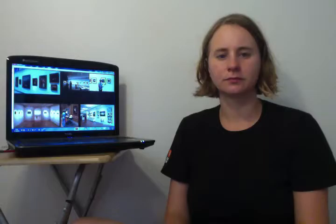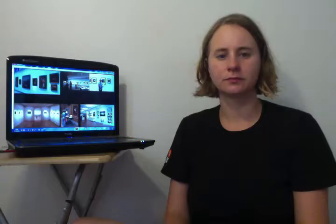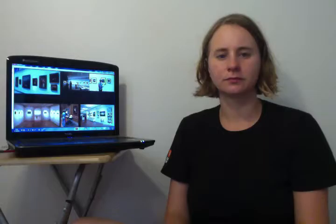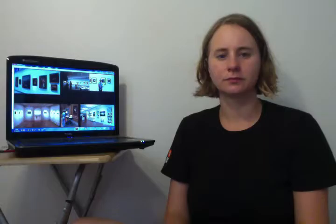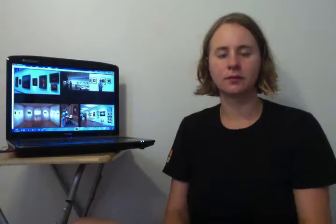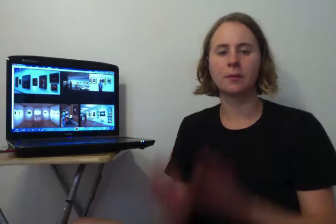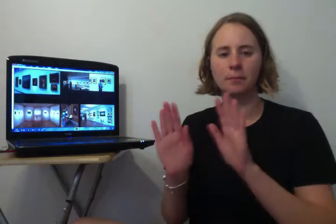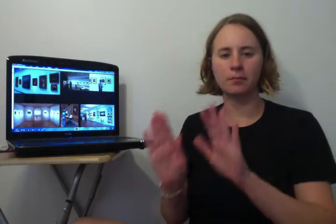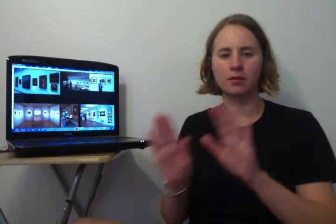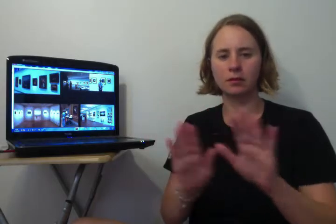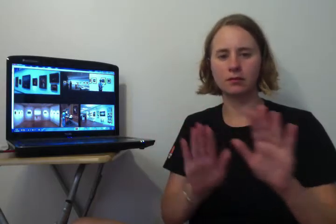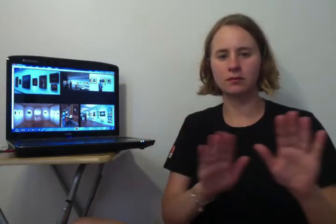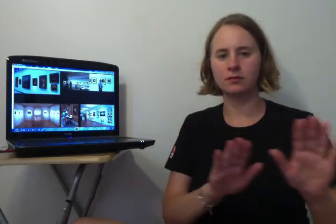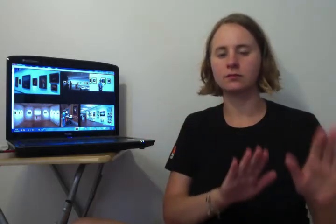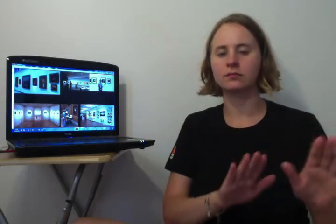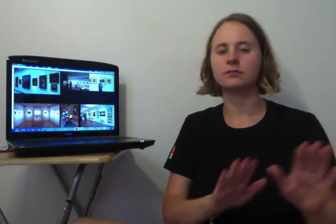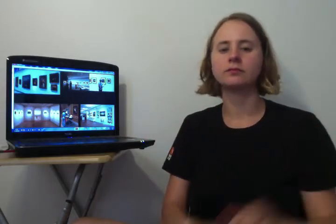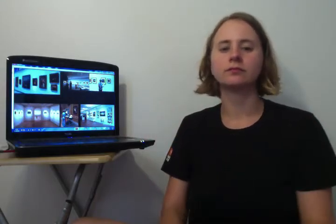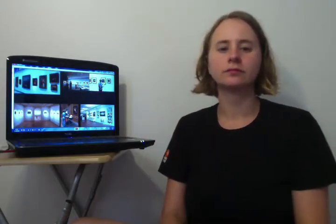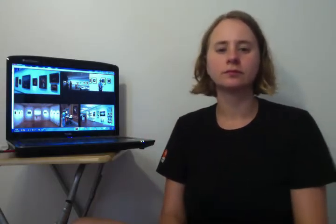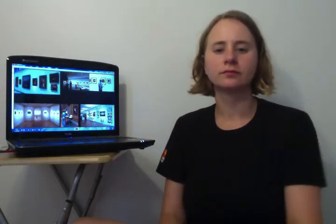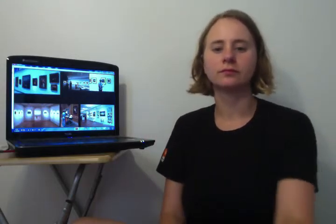artgallery